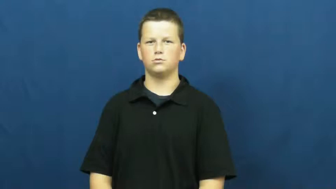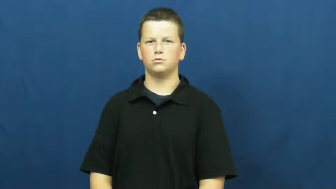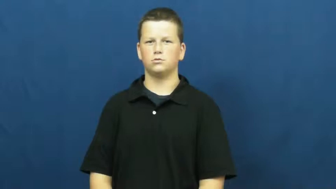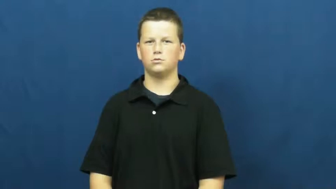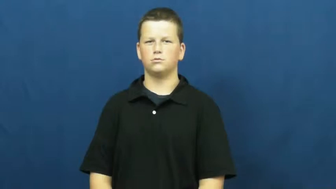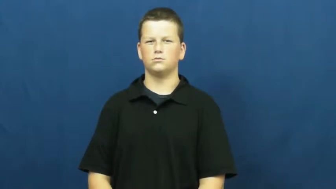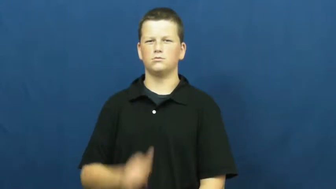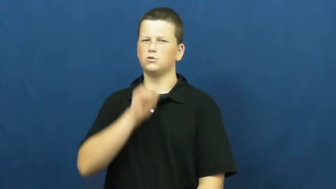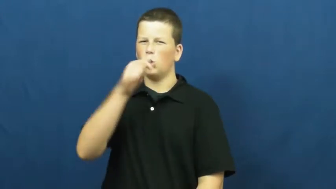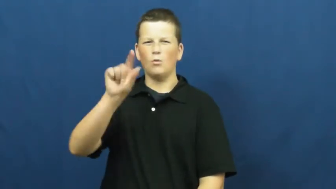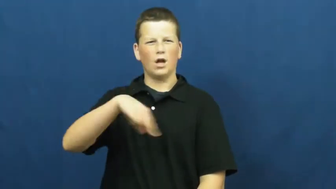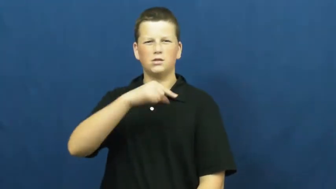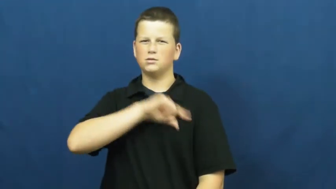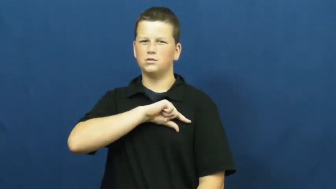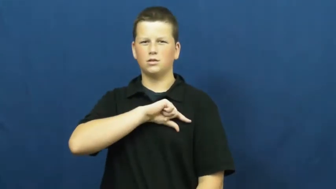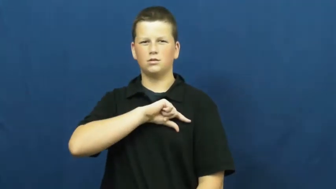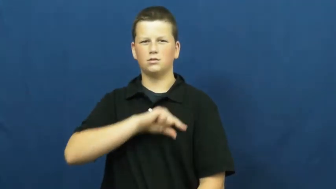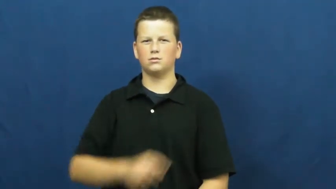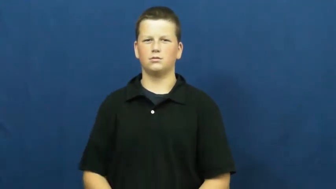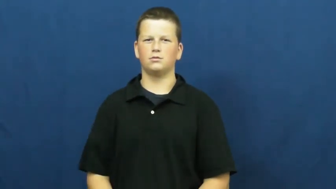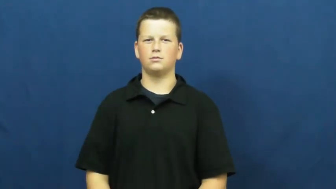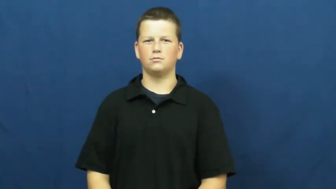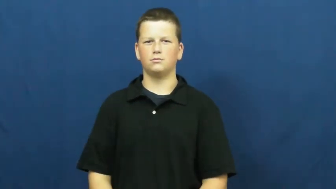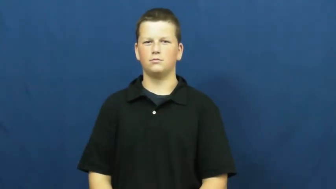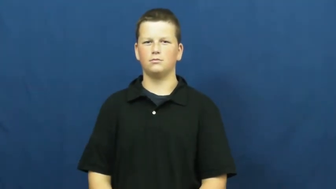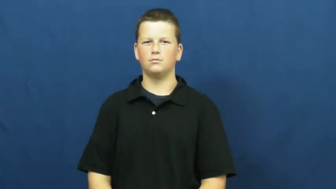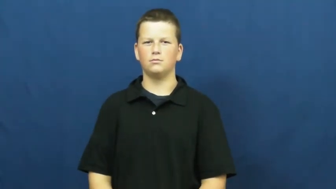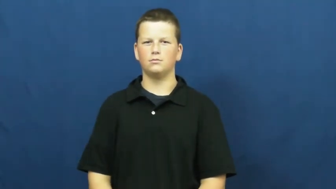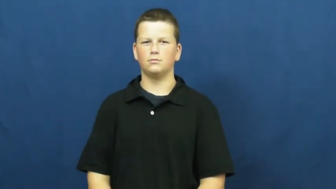unqualified